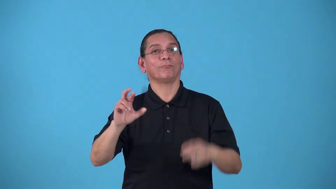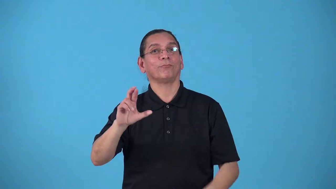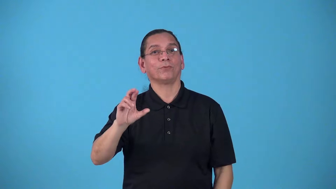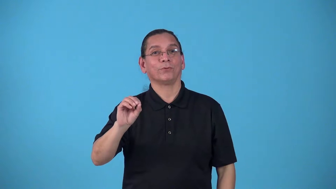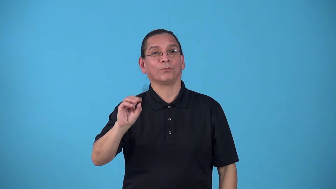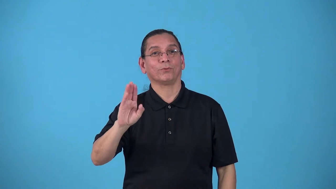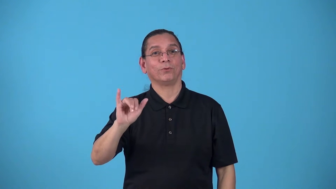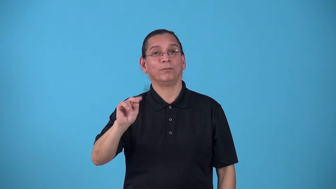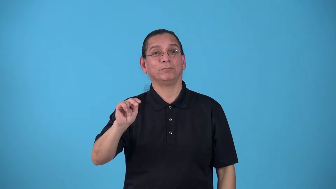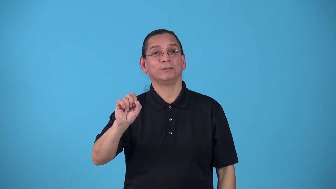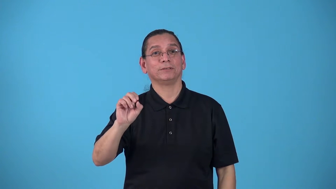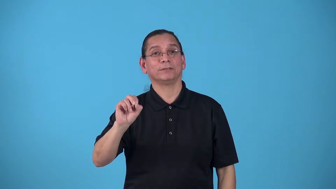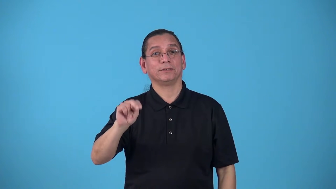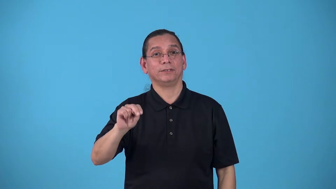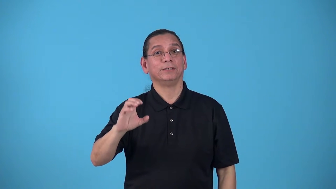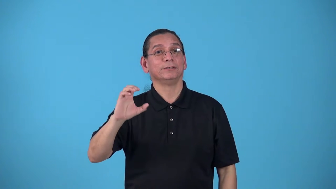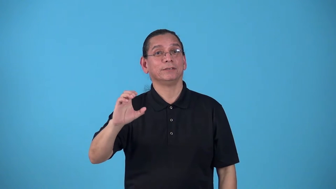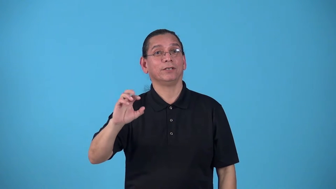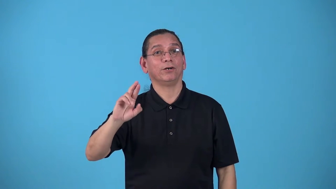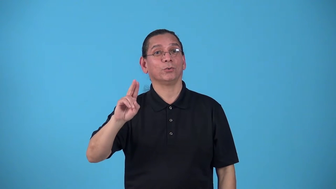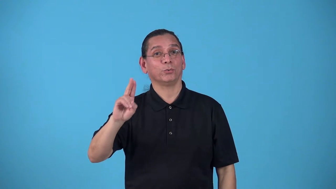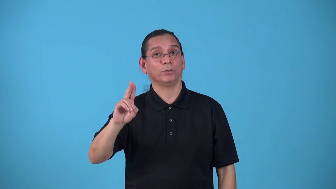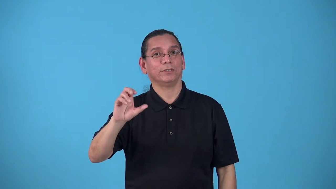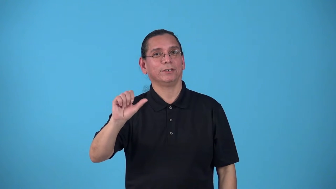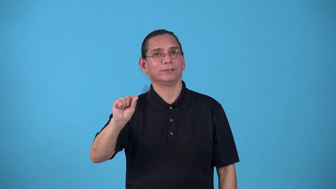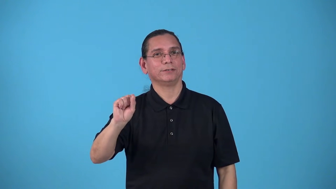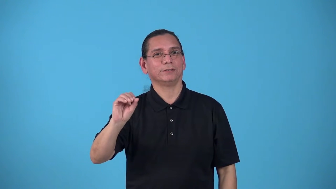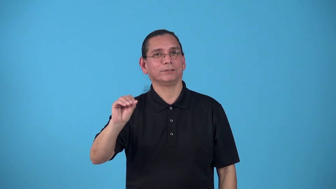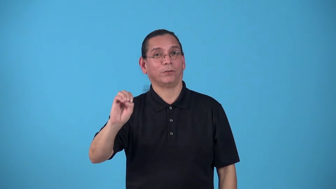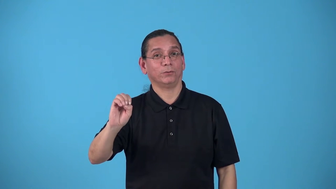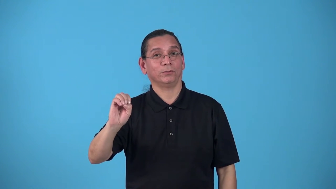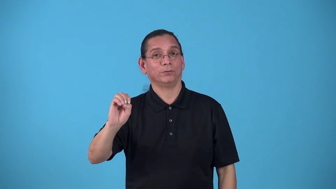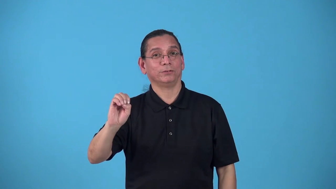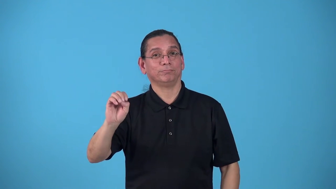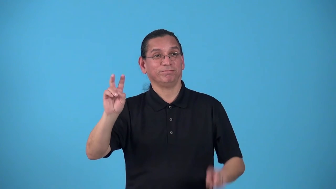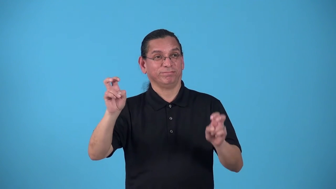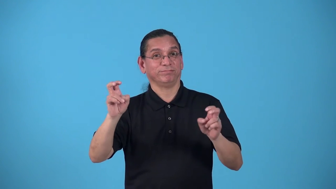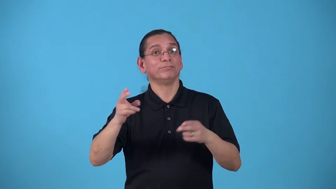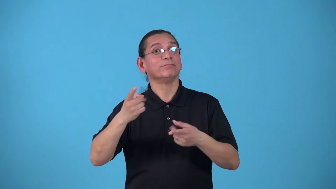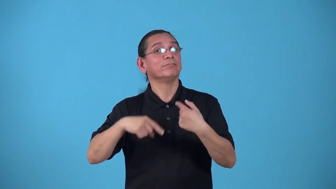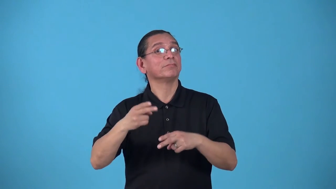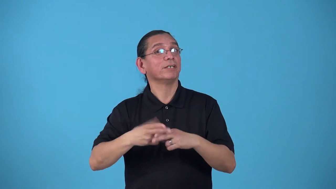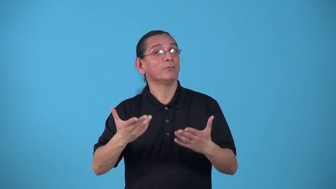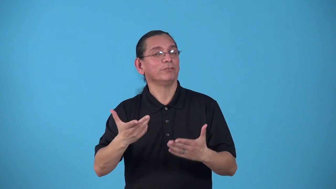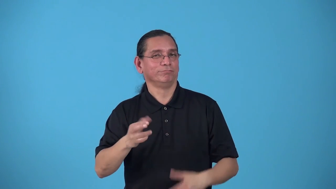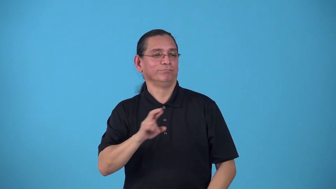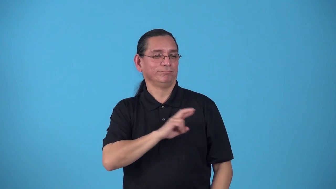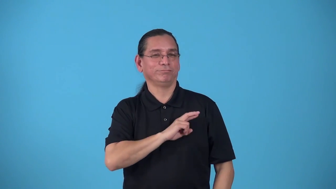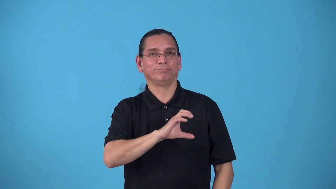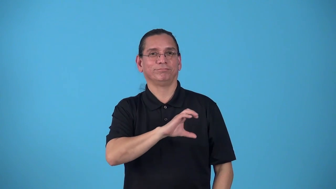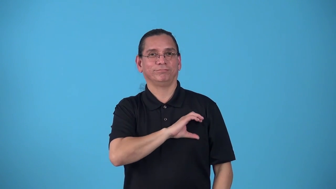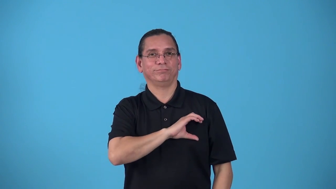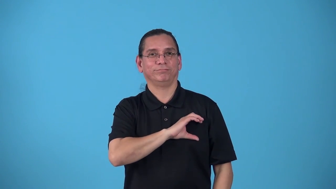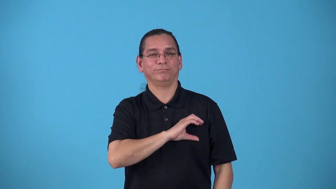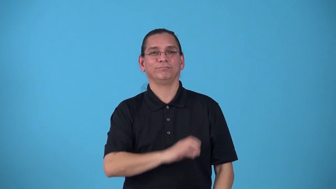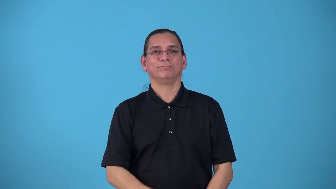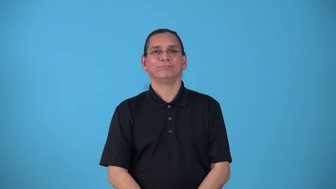robinson crusoe